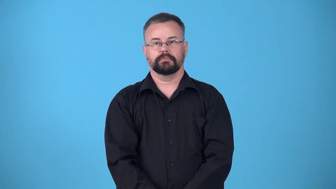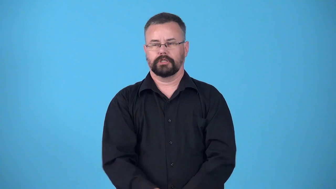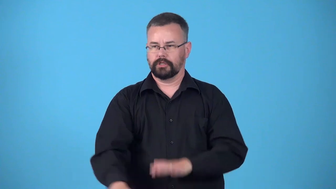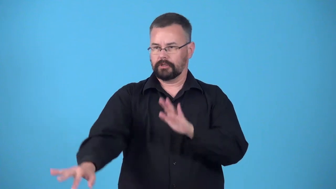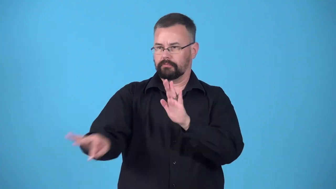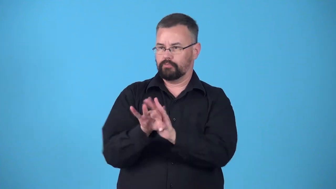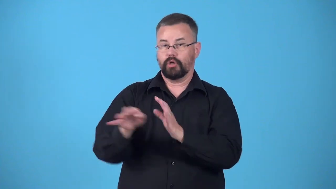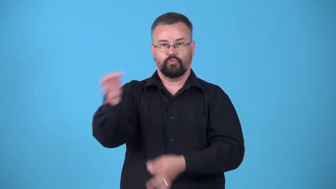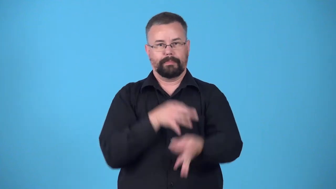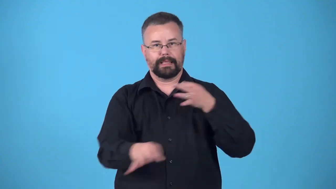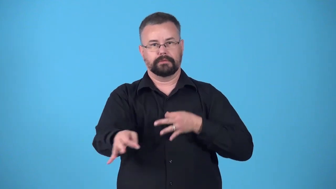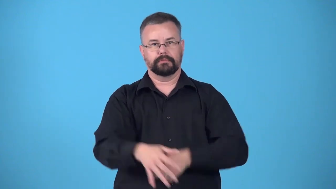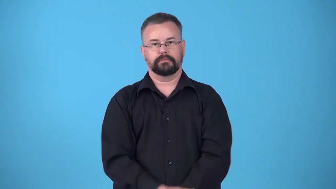deputize-appoint a substitute or deputy